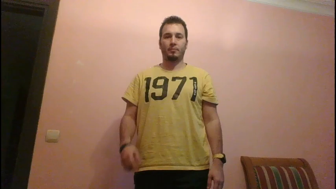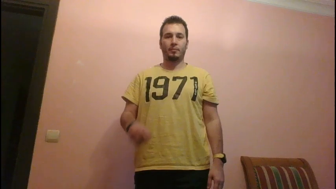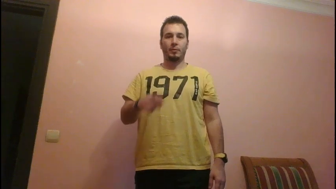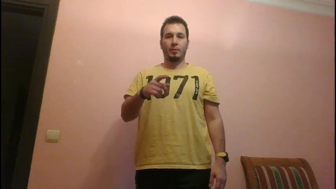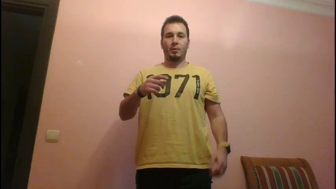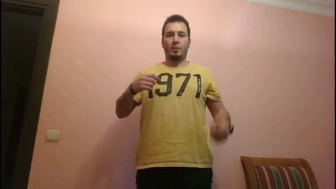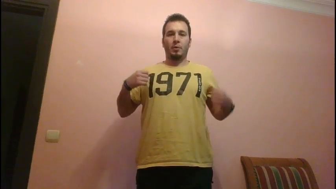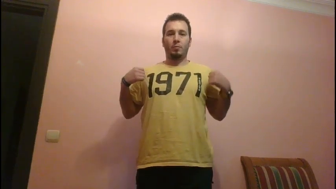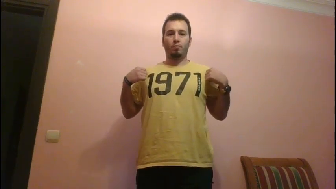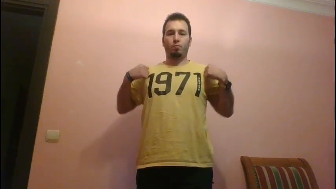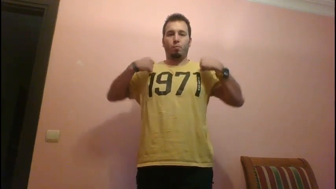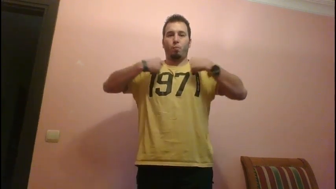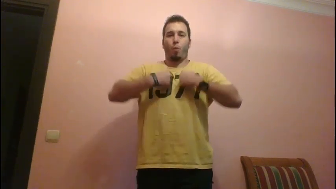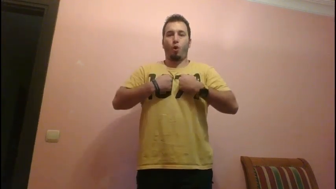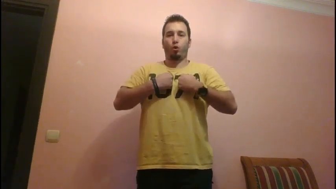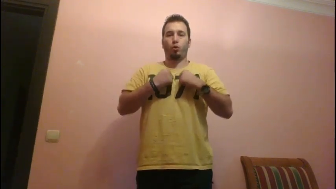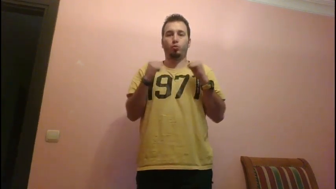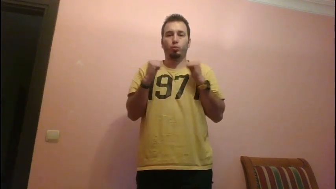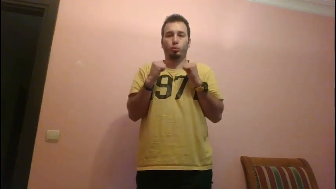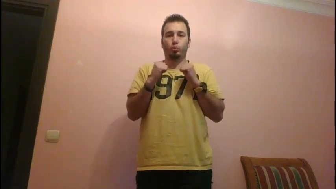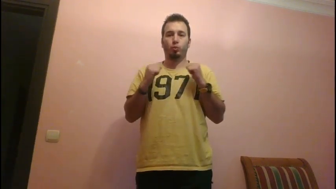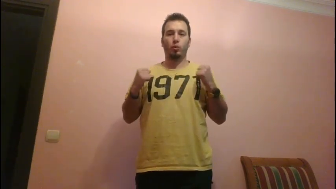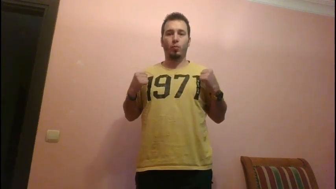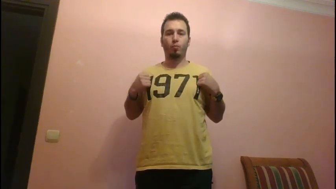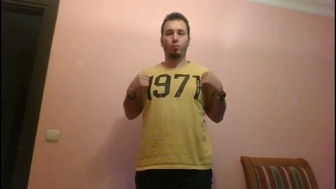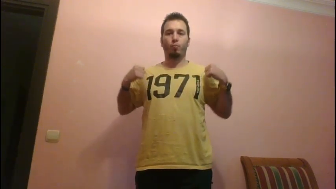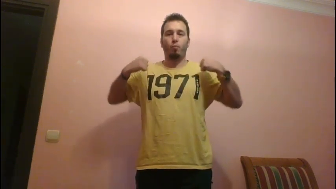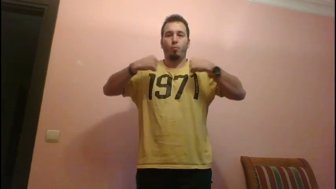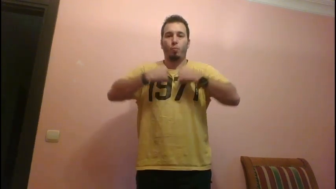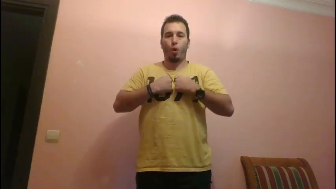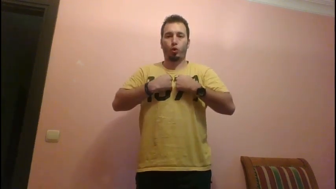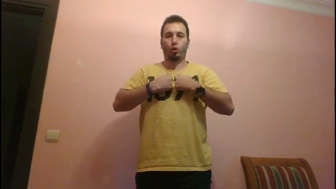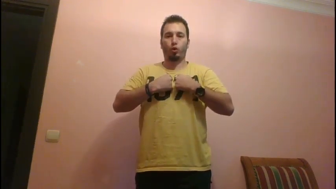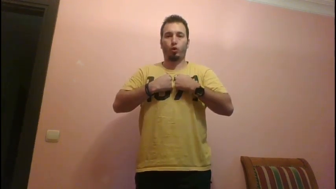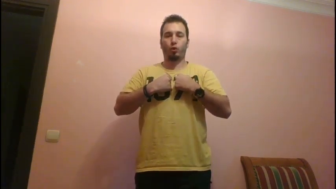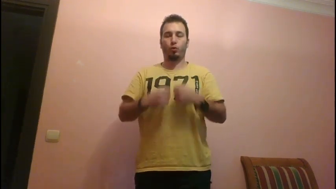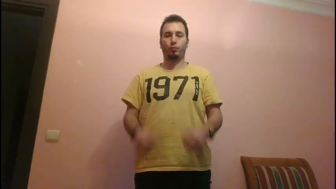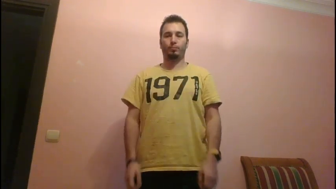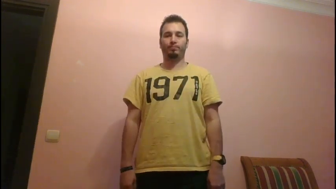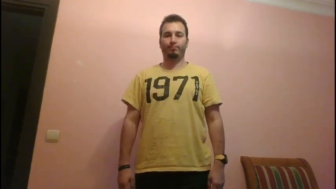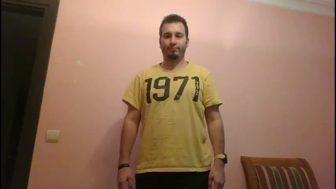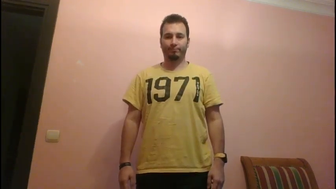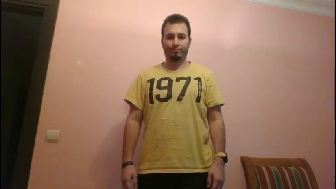coat